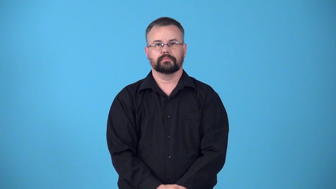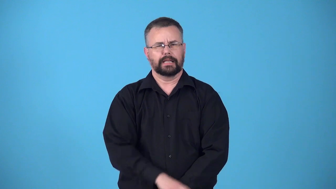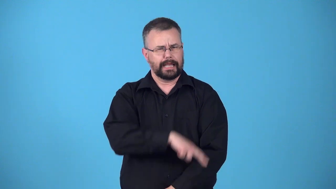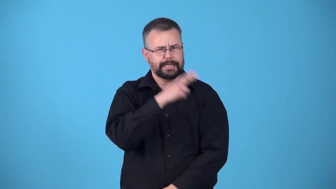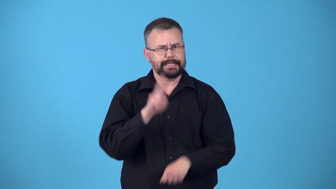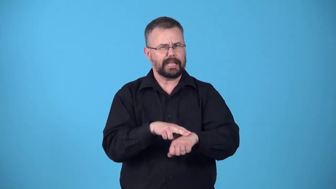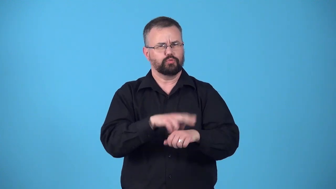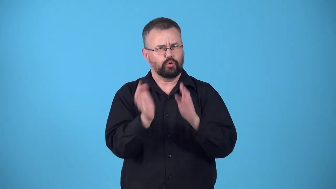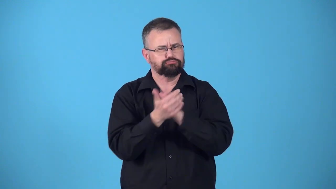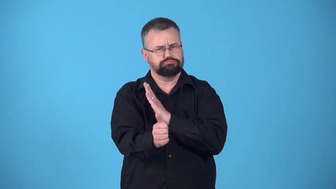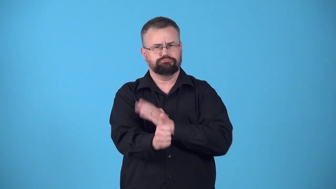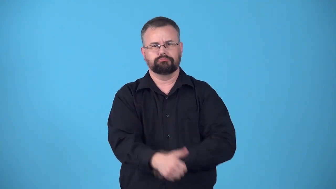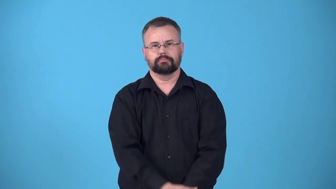like a duck to water